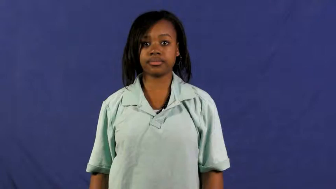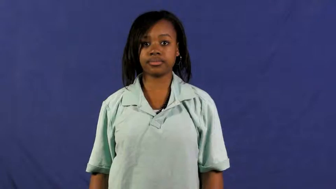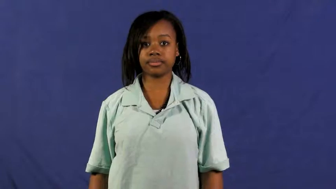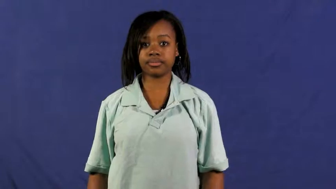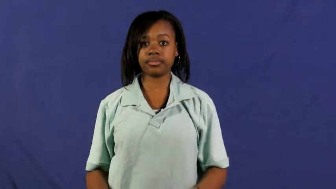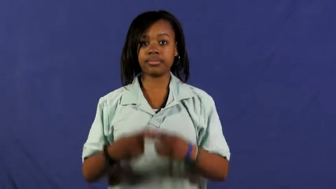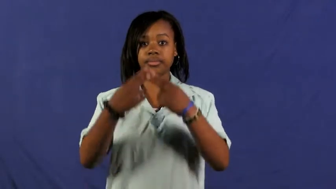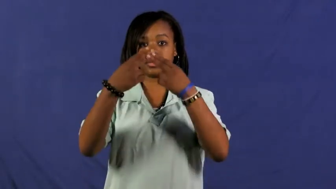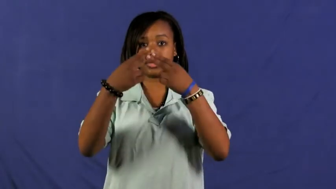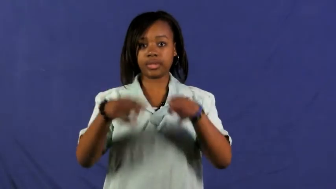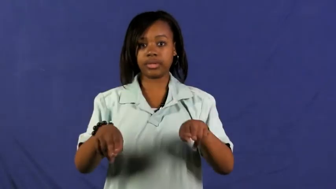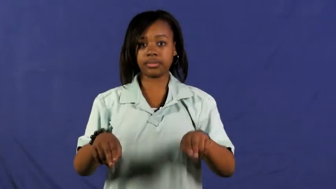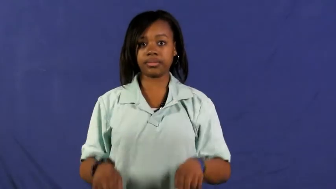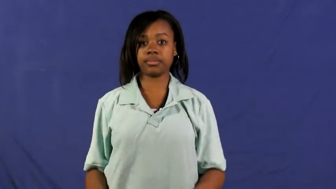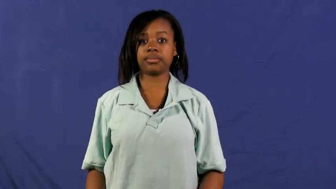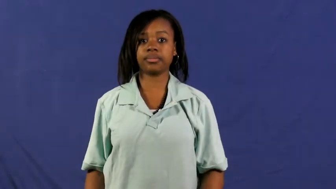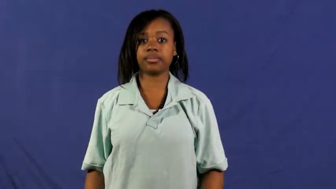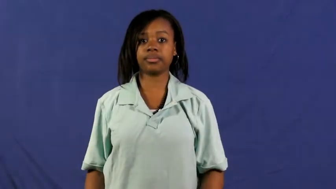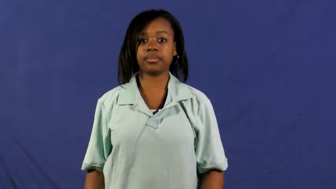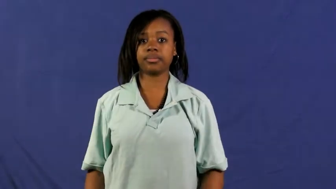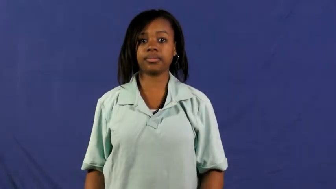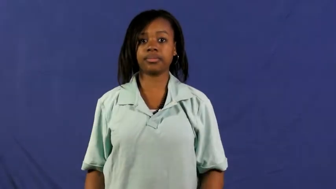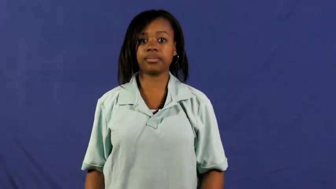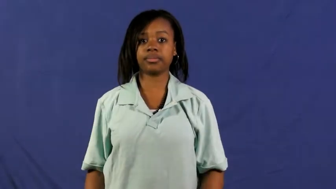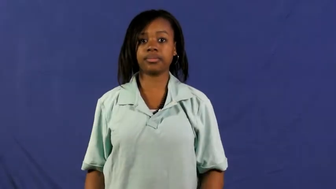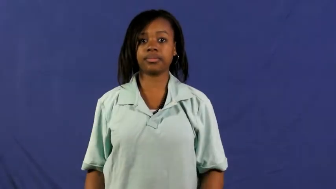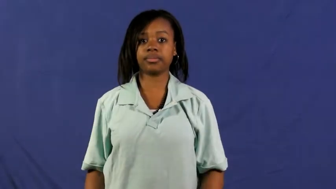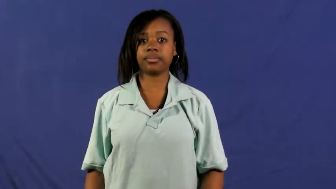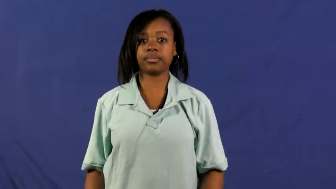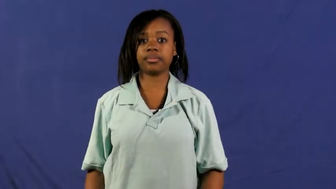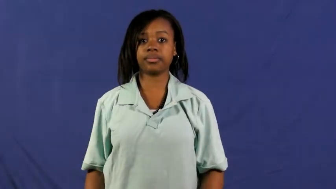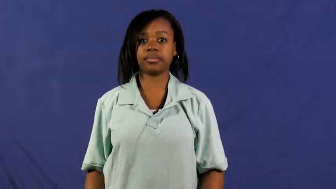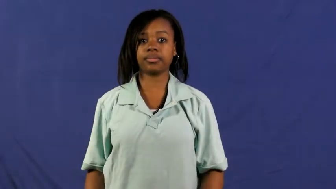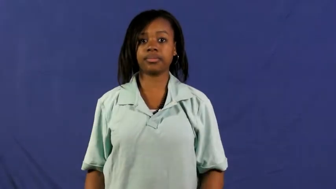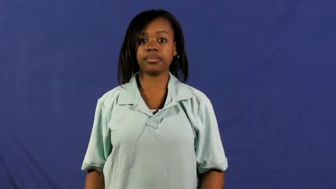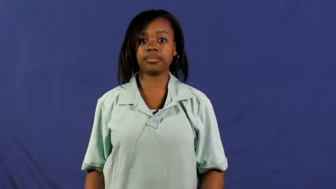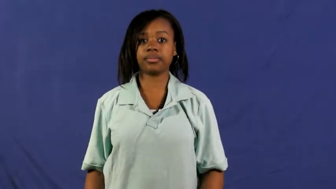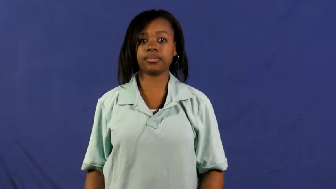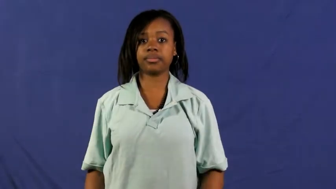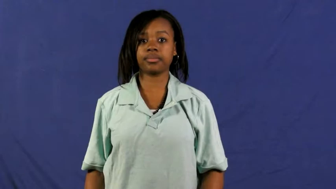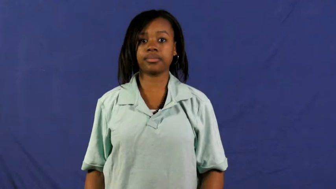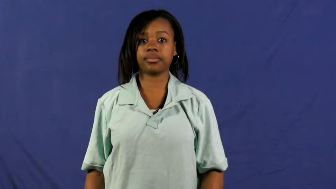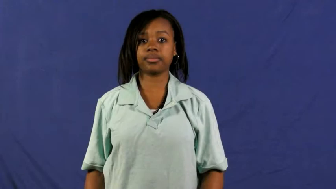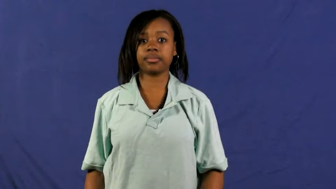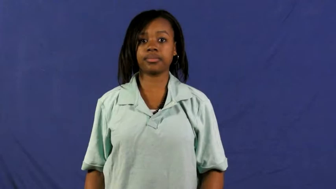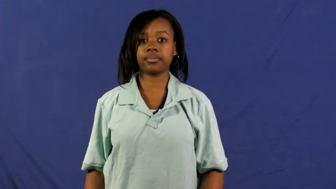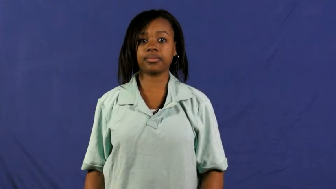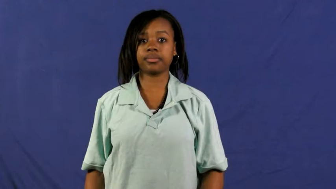egg